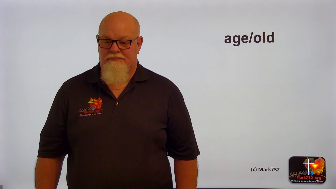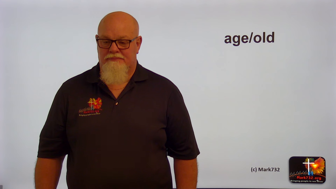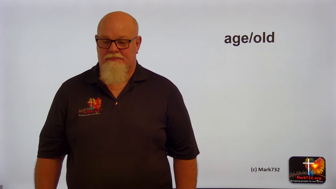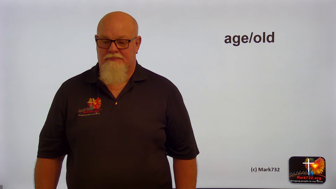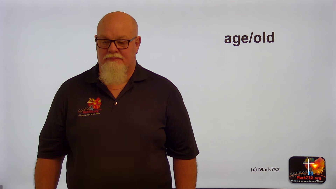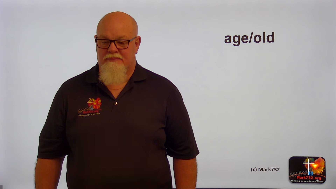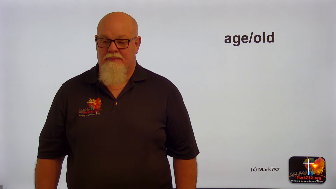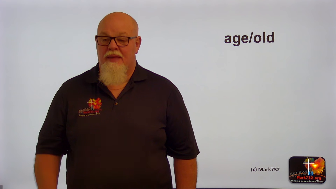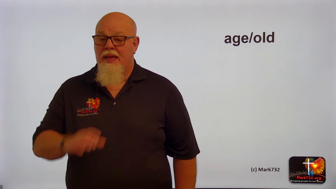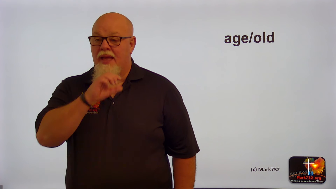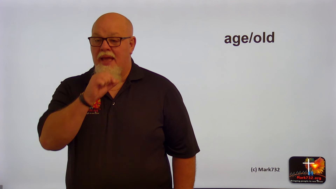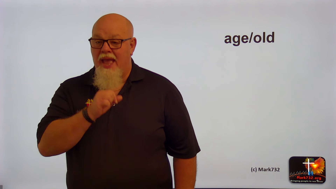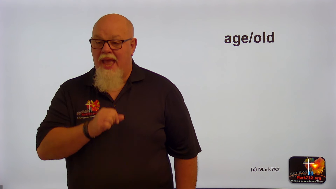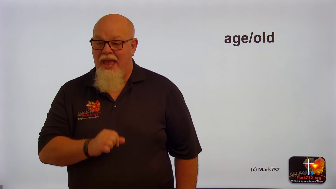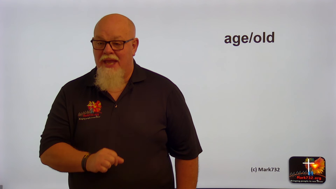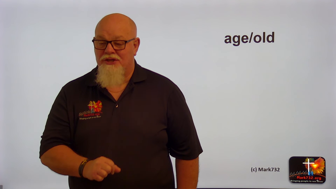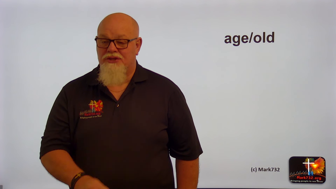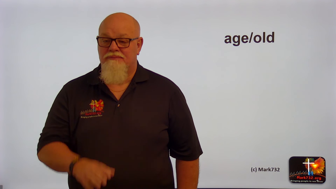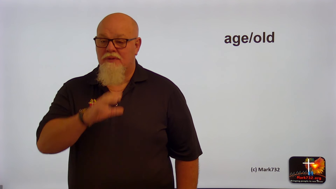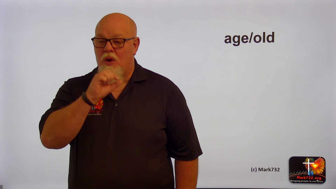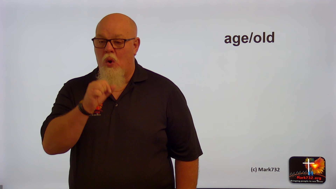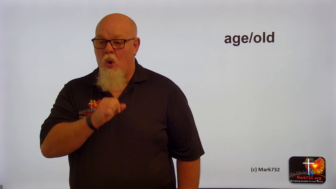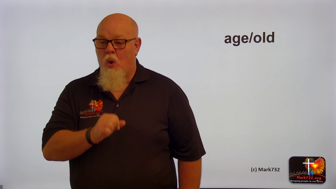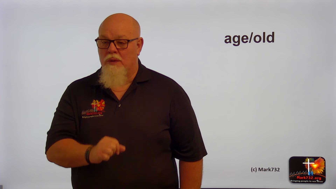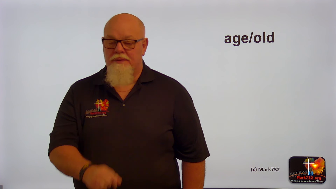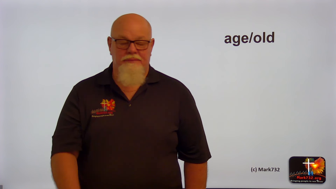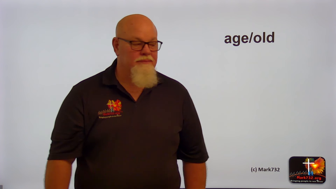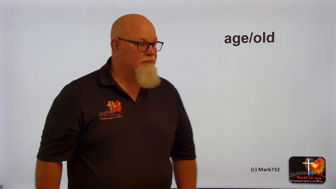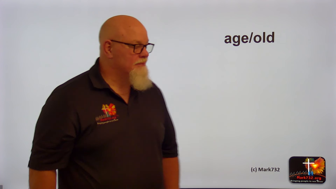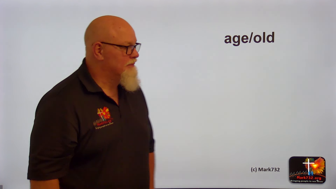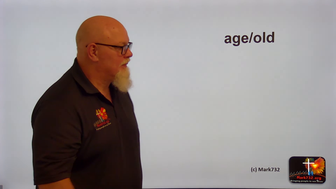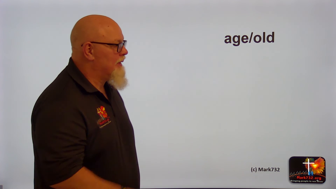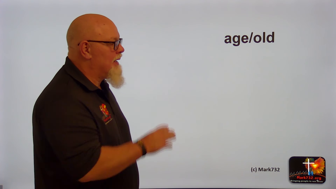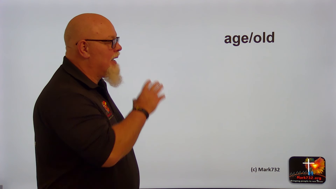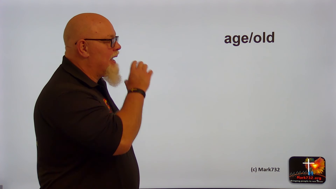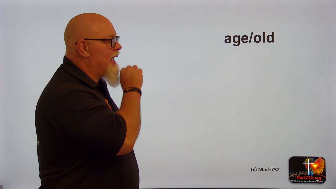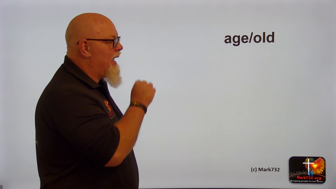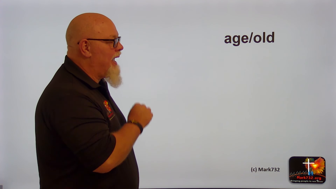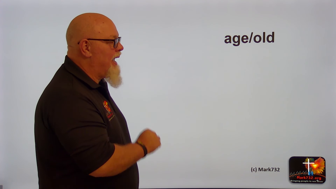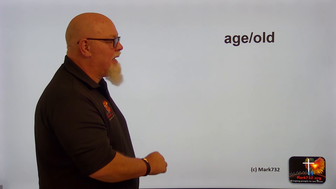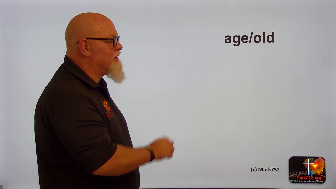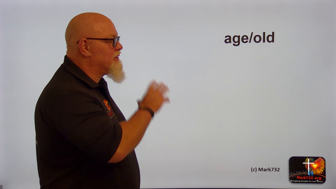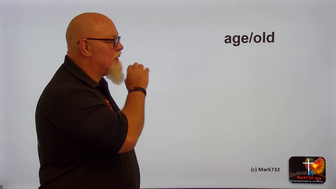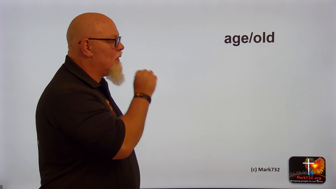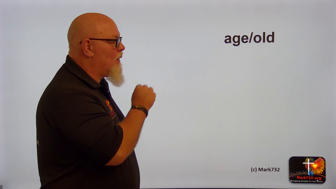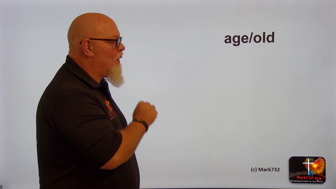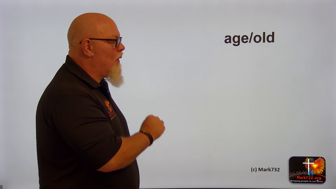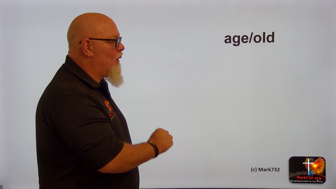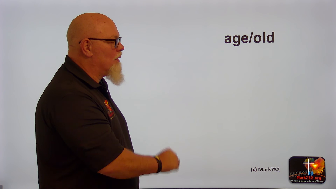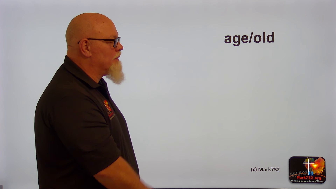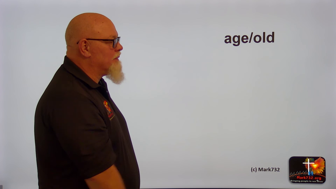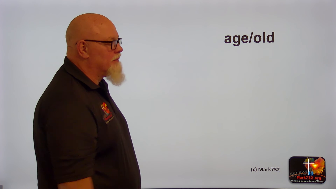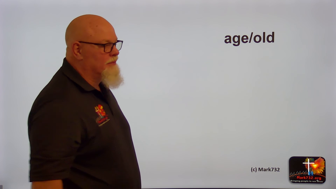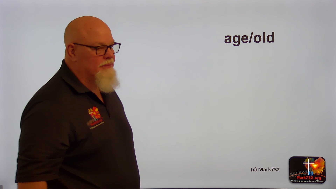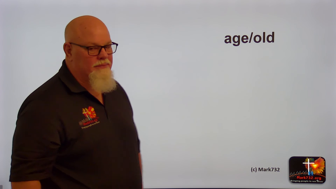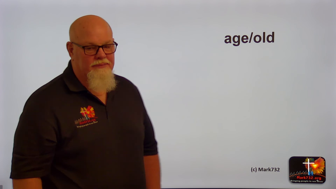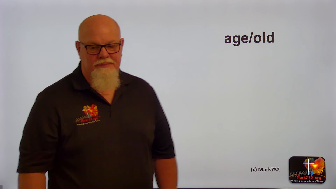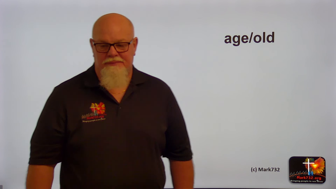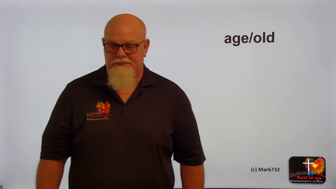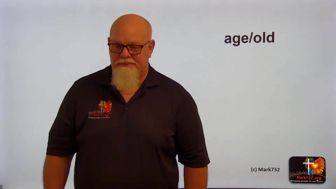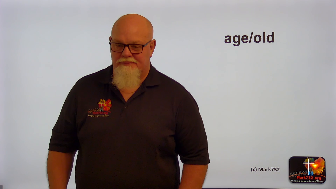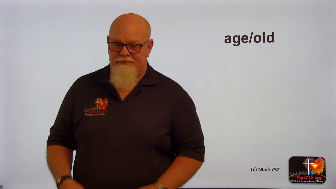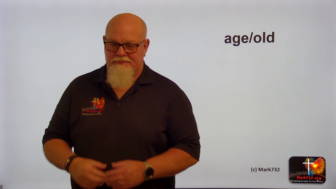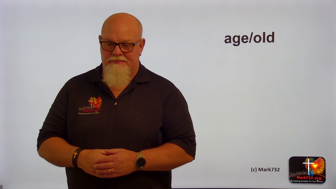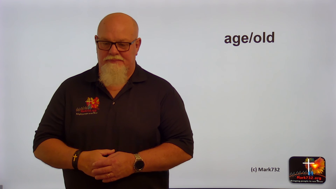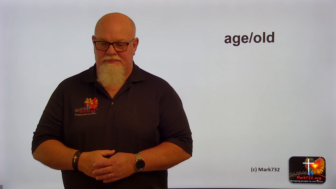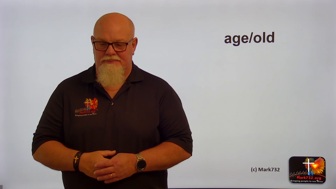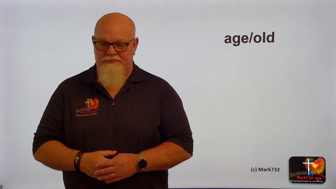age old